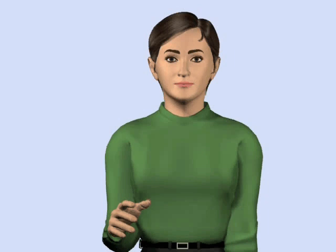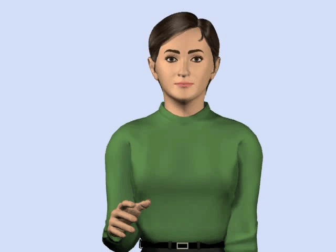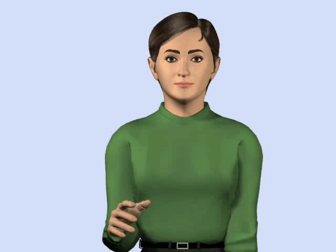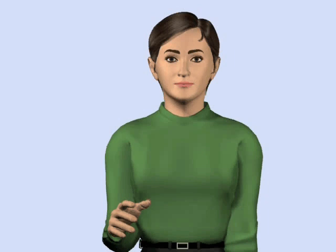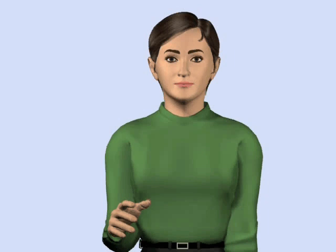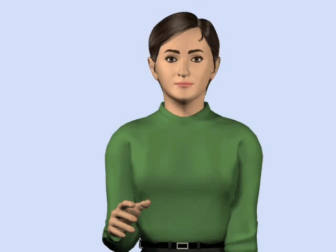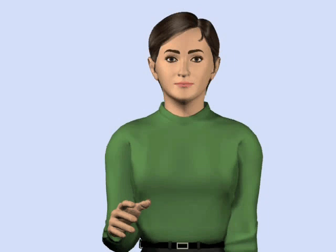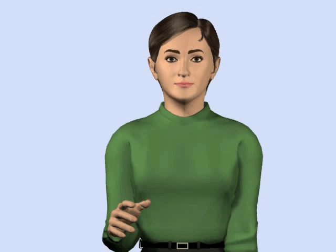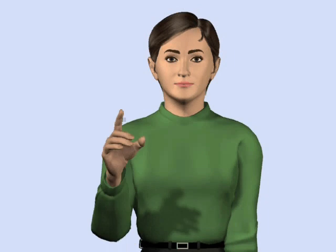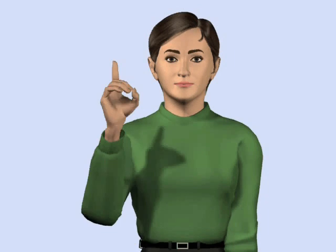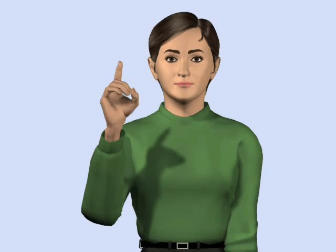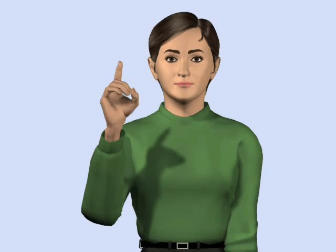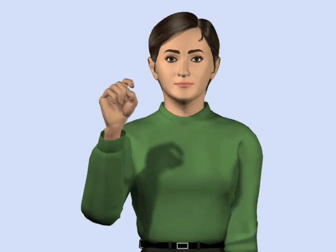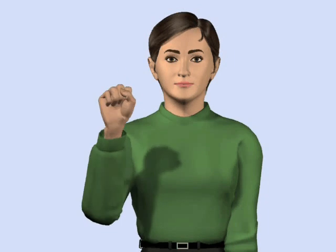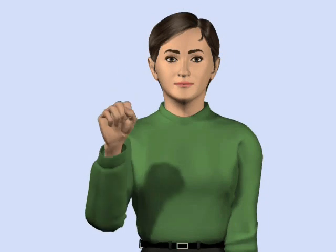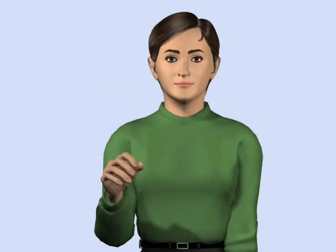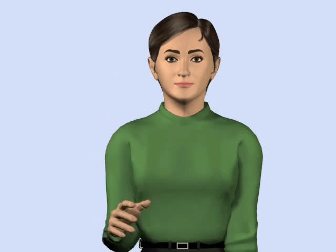Denham Springs,LA